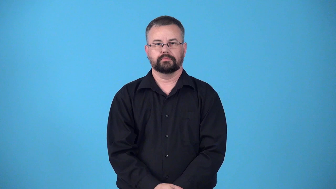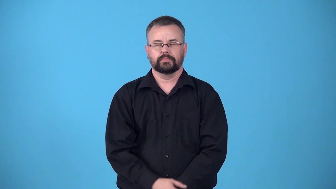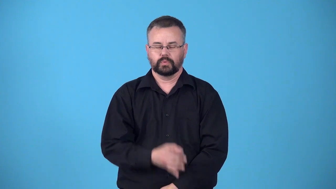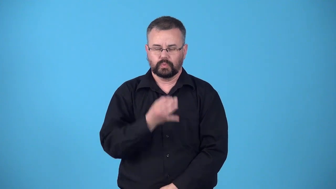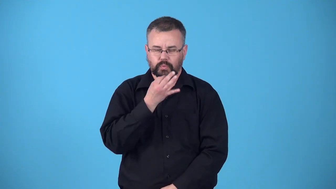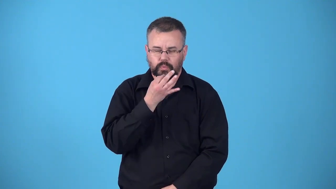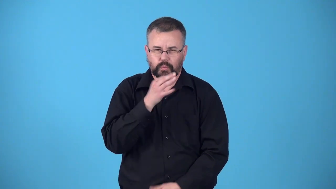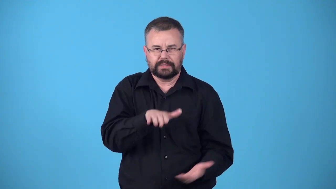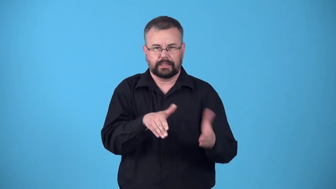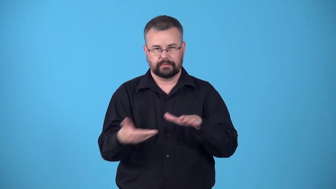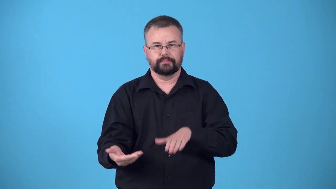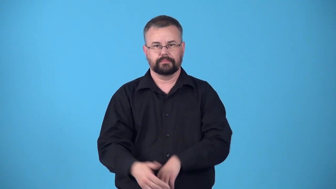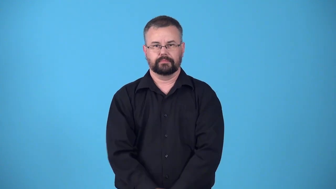days are numbered